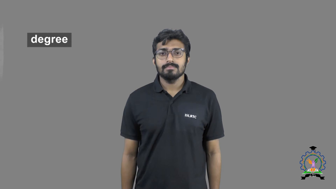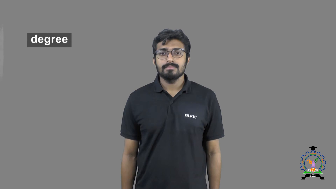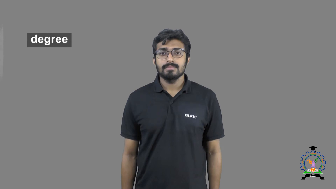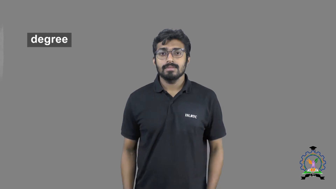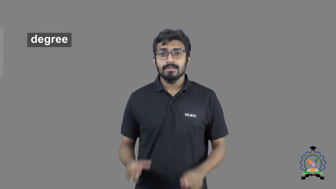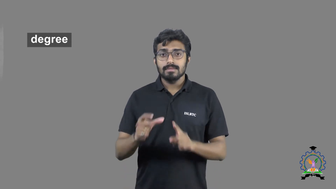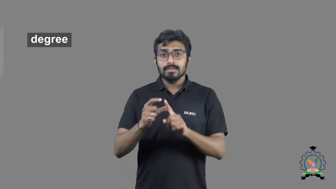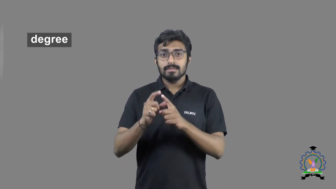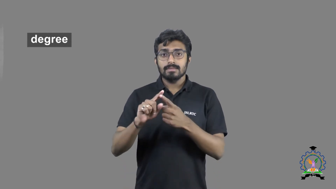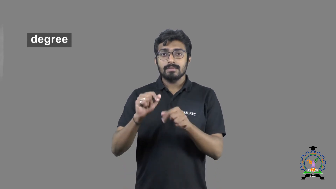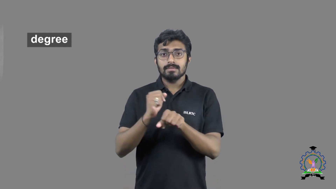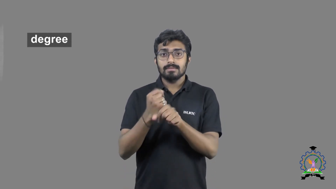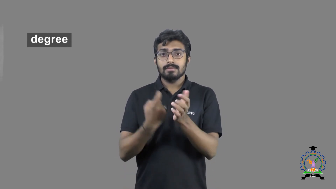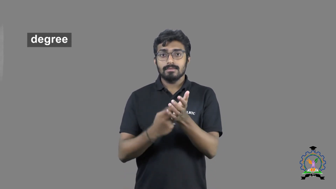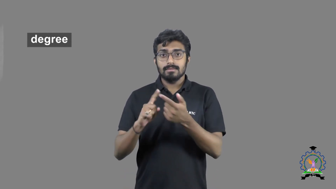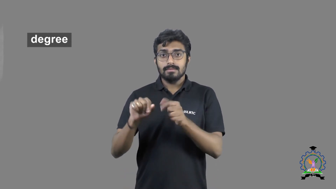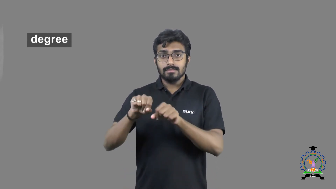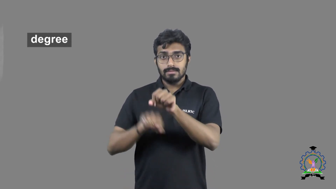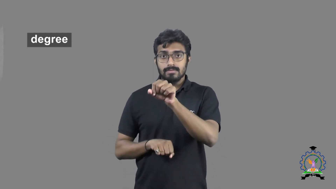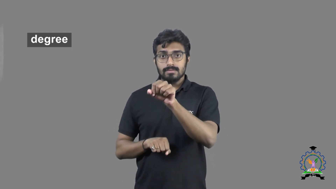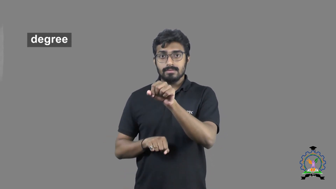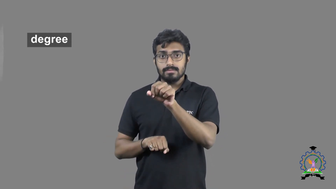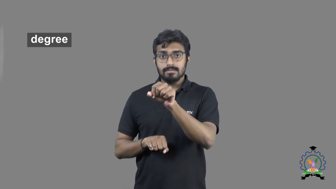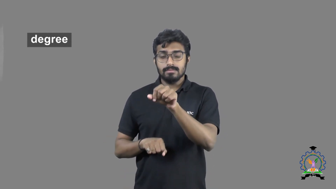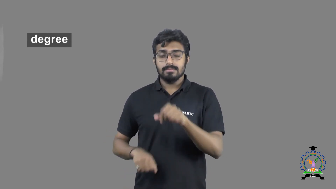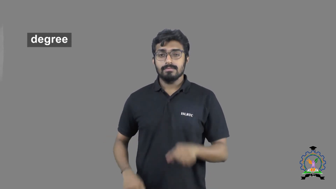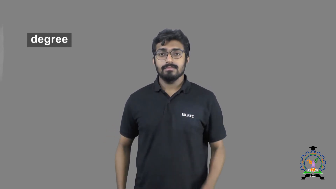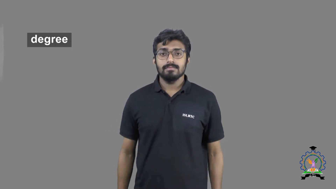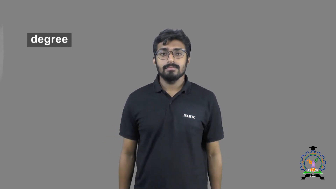degree sign 1